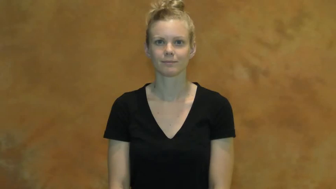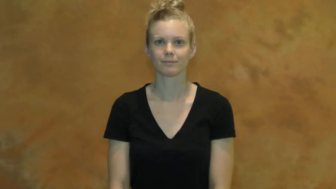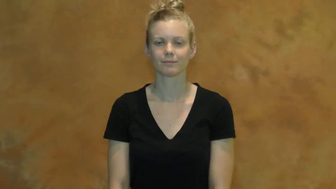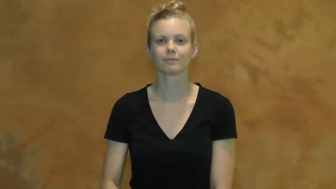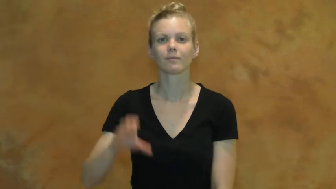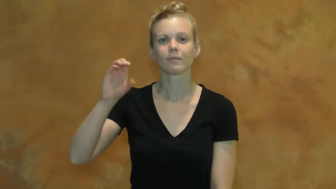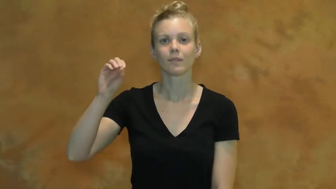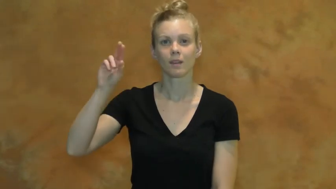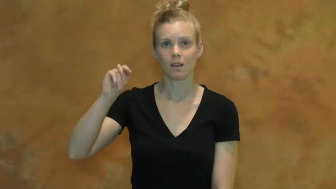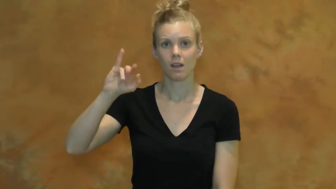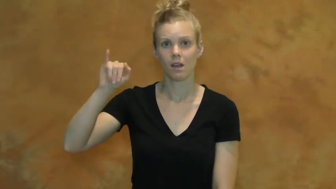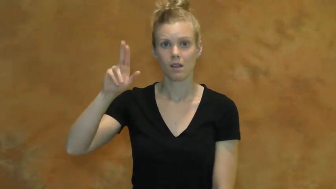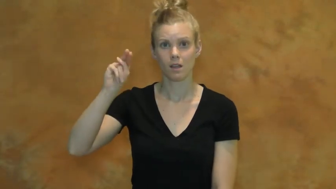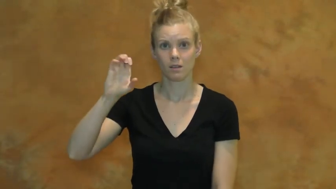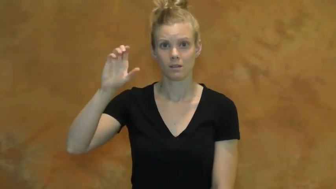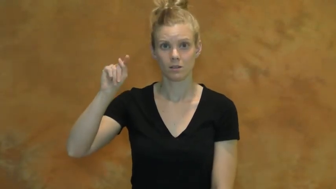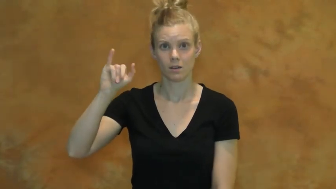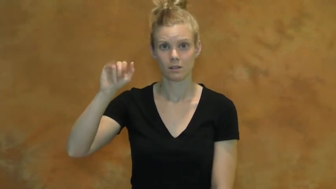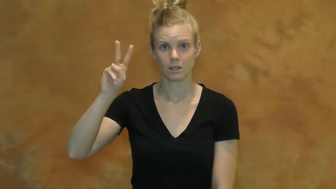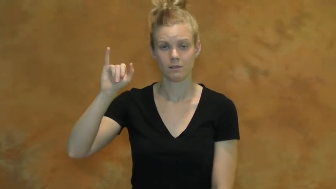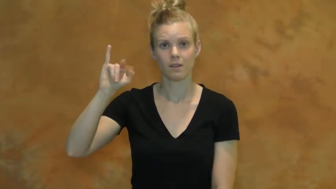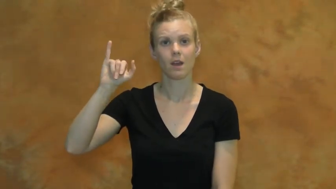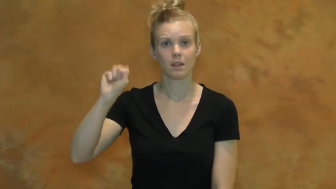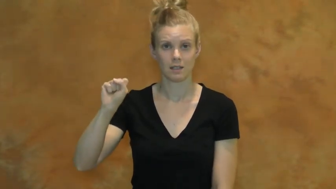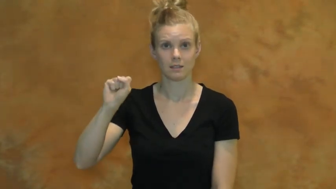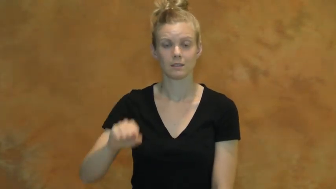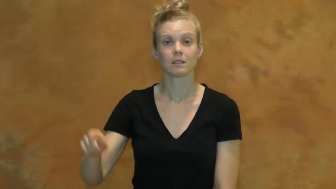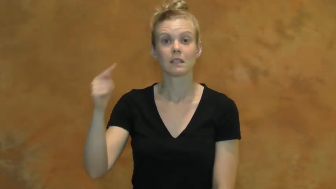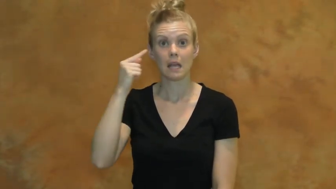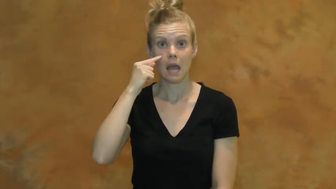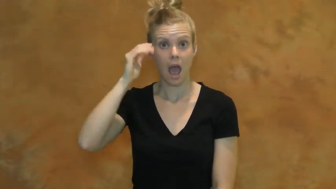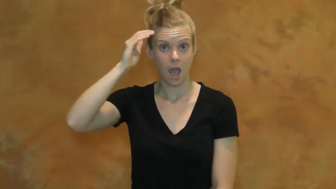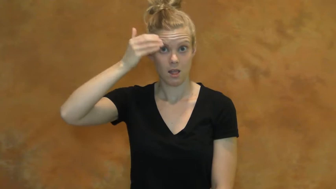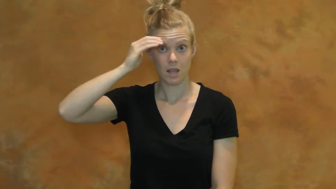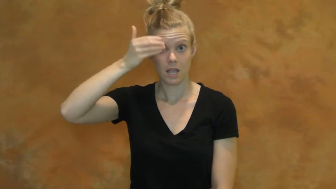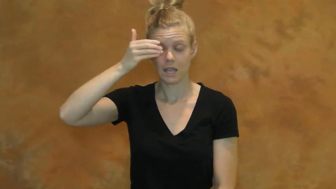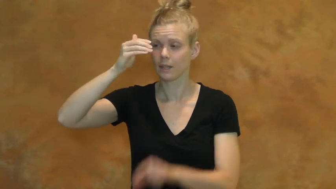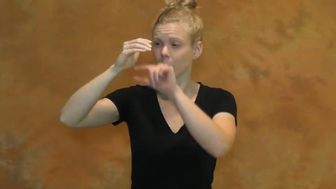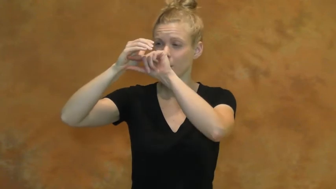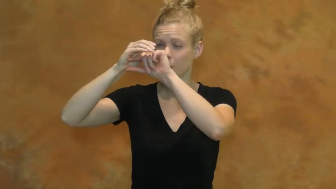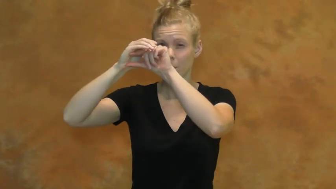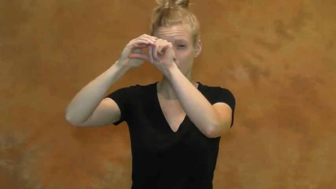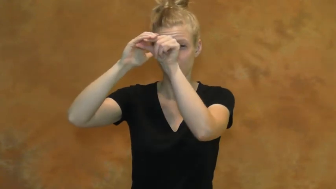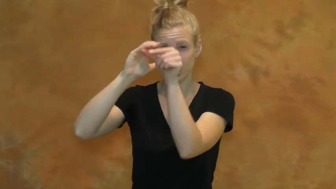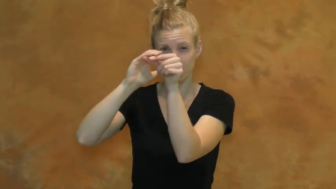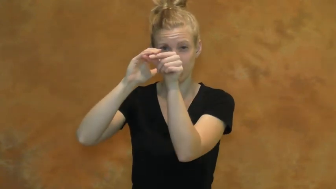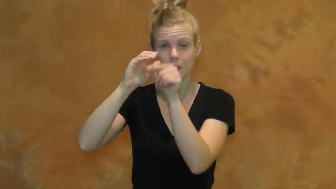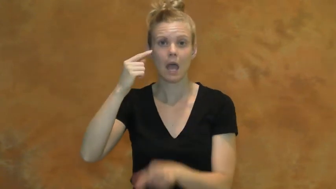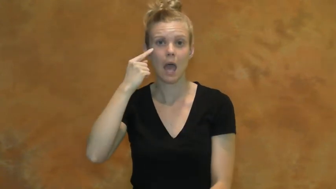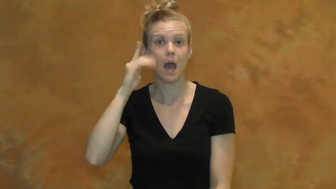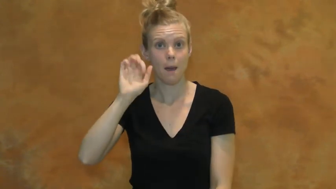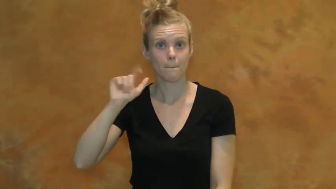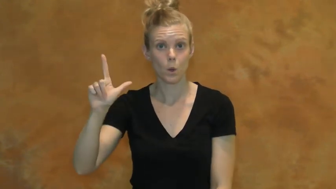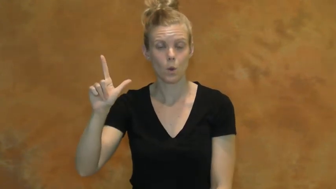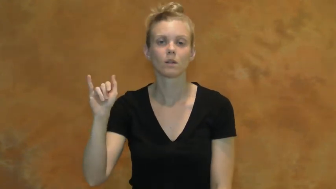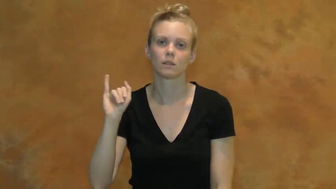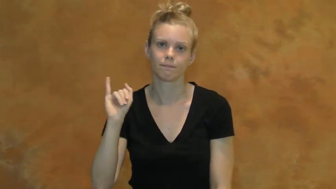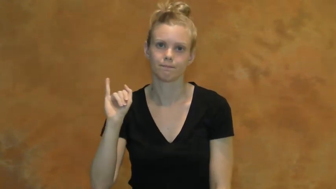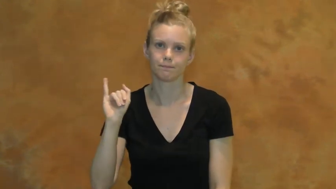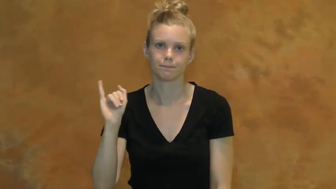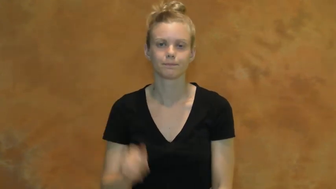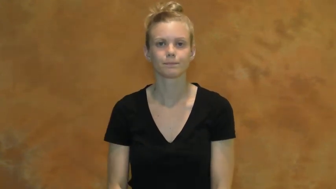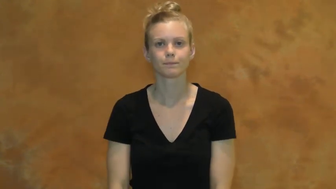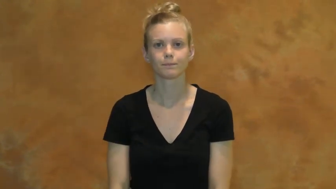pinkeye